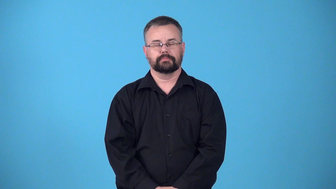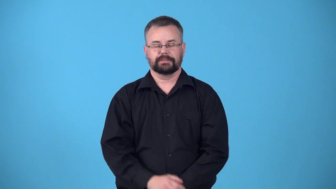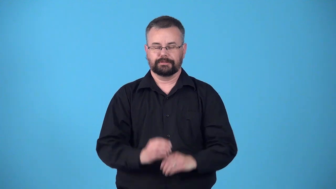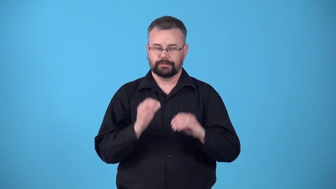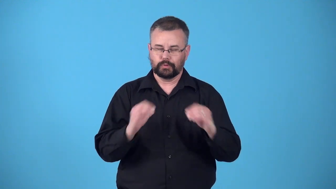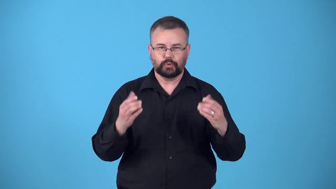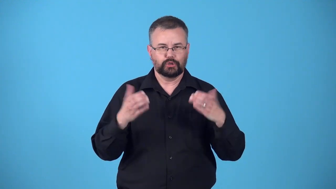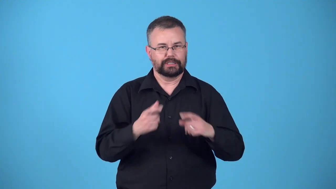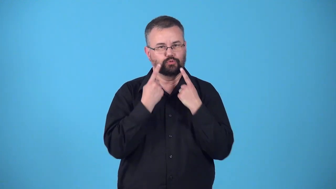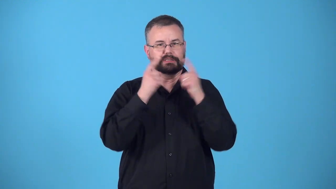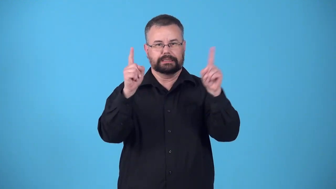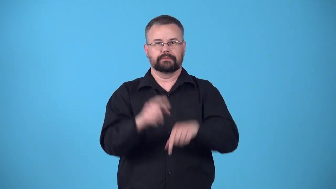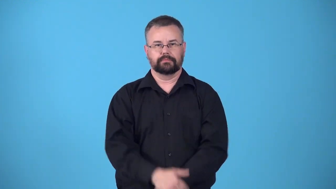doesn't have a prayer, doesn't stand a chance